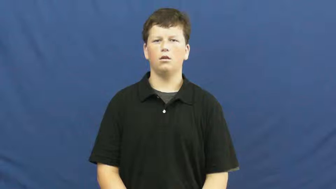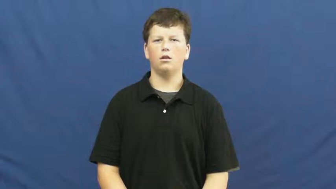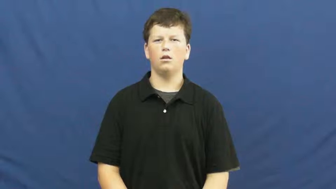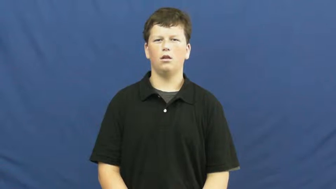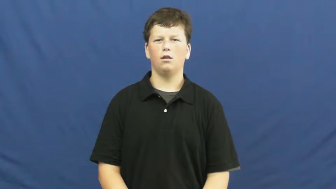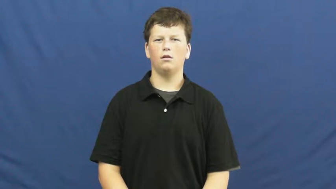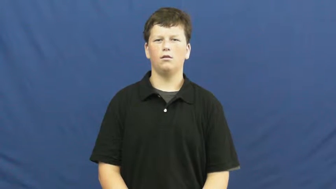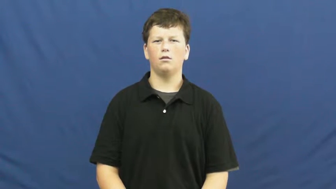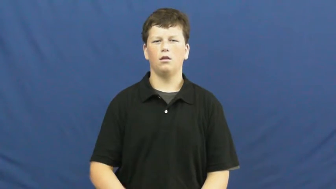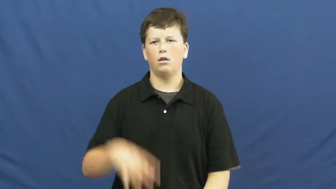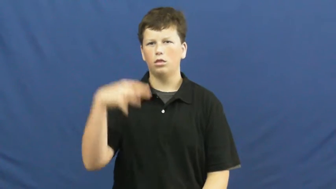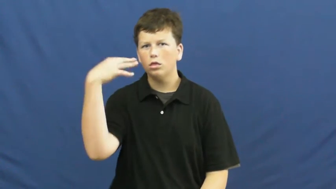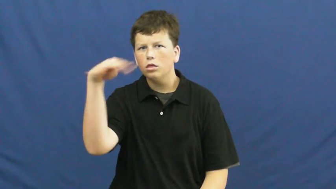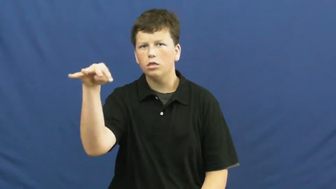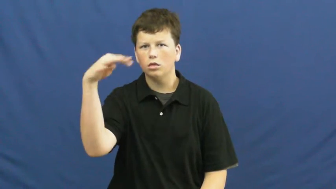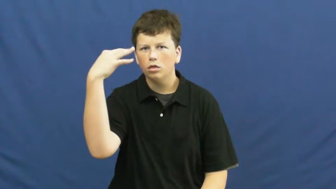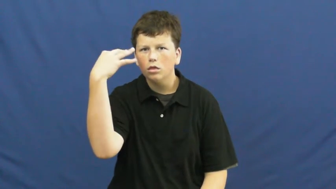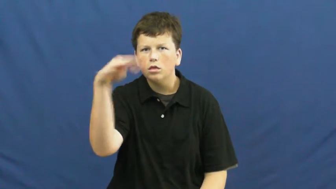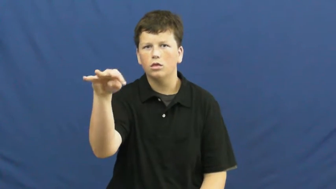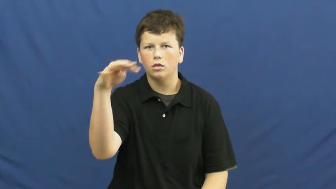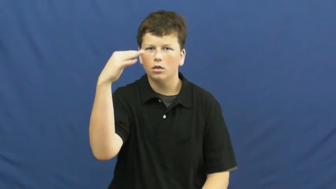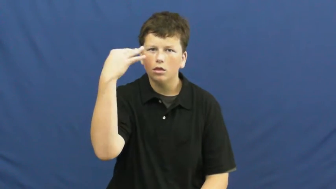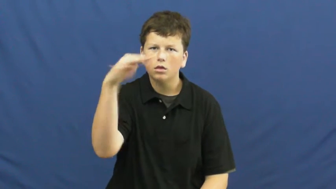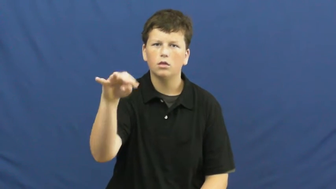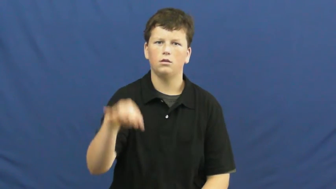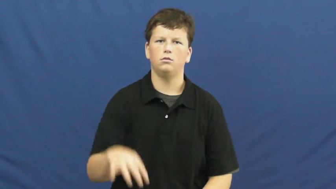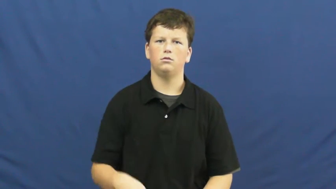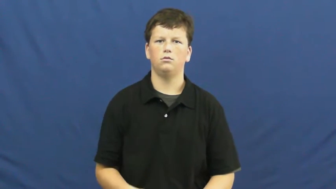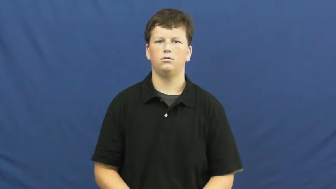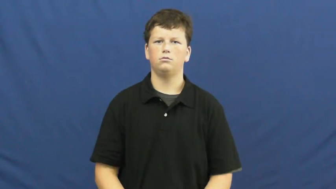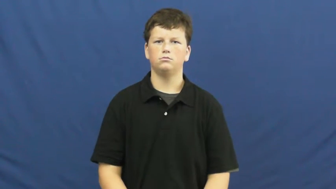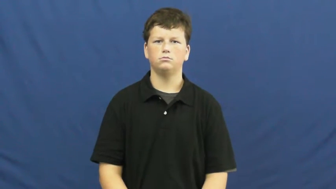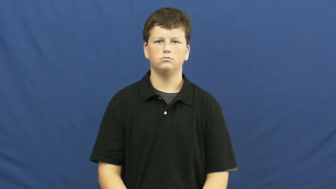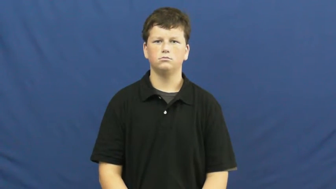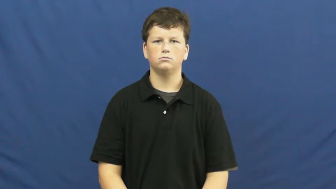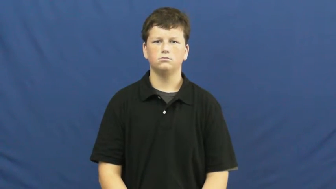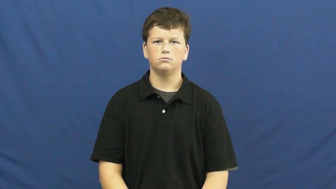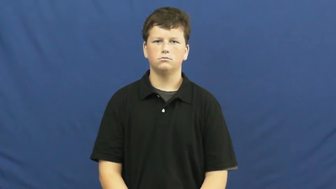lunatic